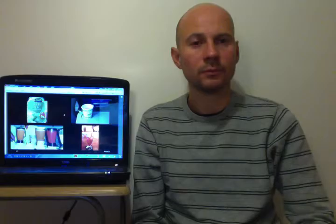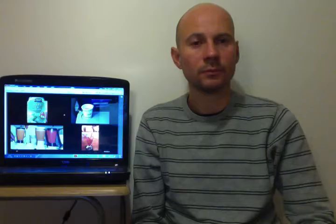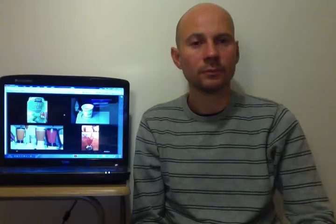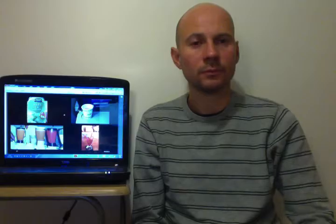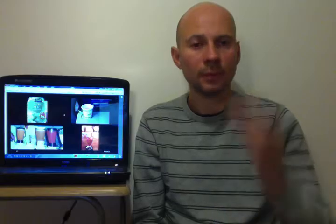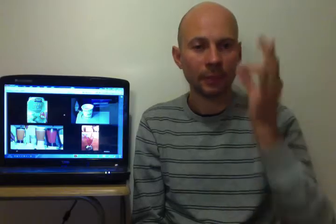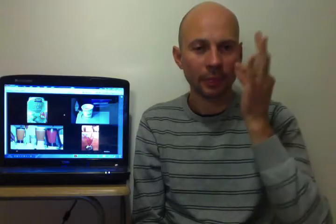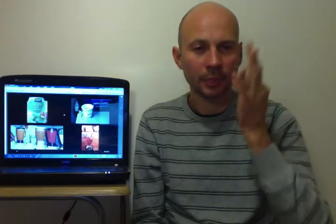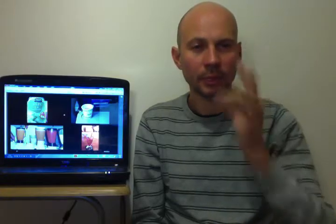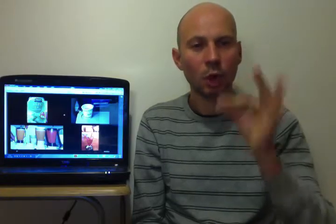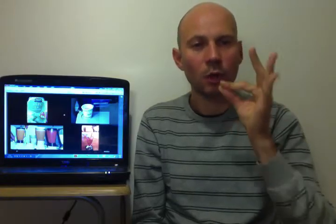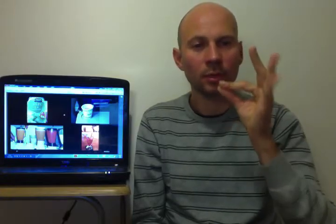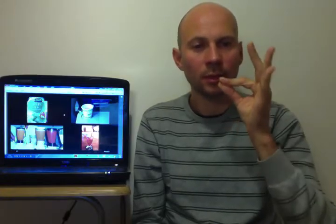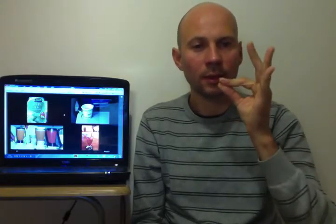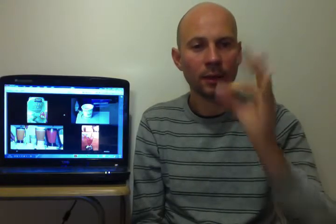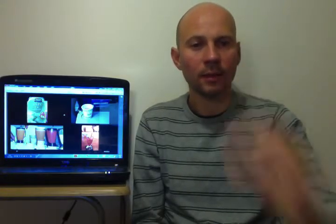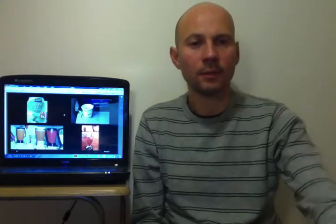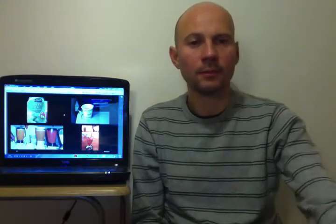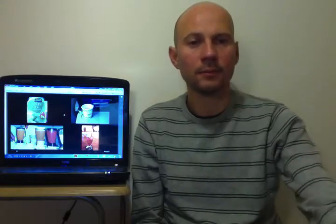fruitjuice